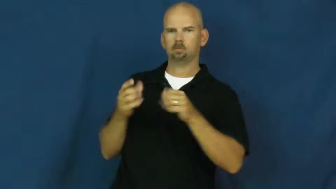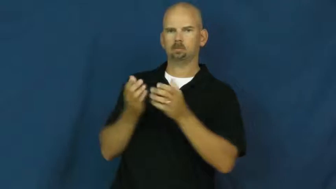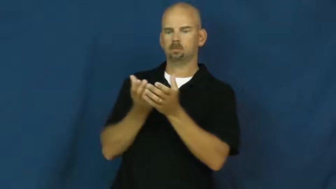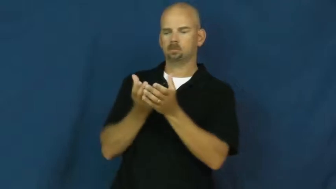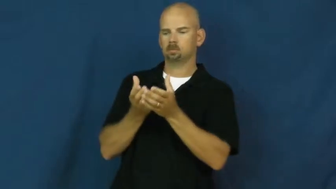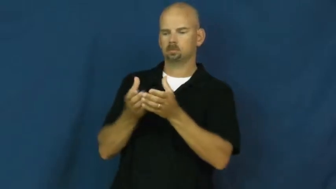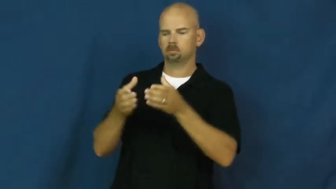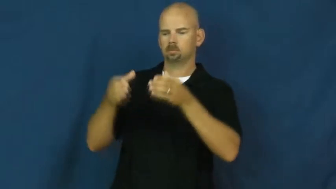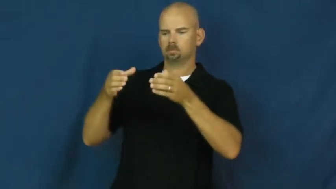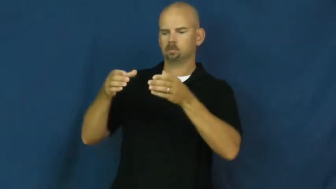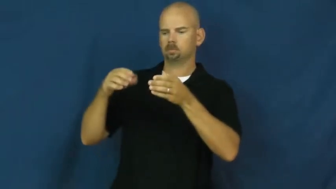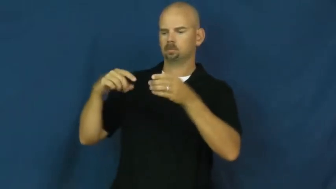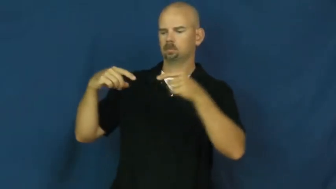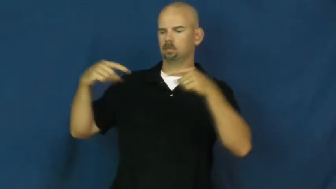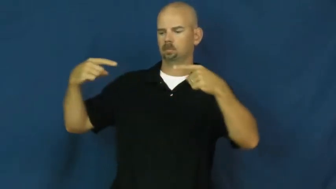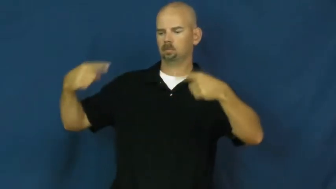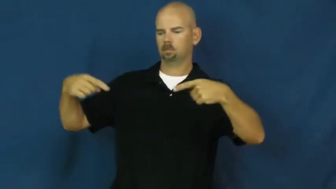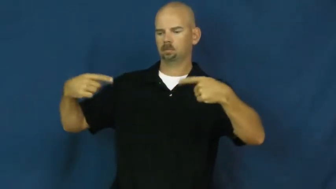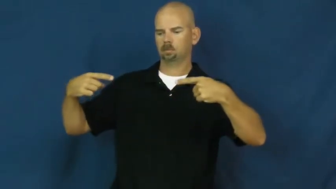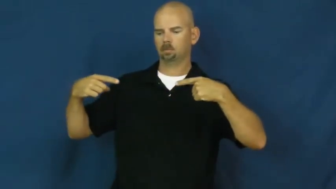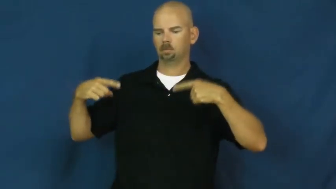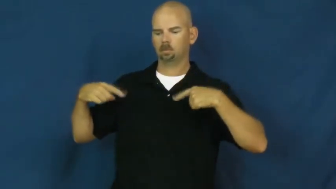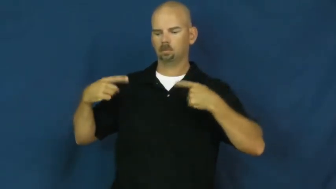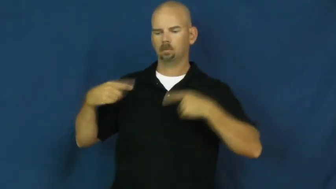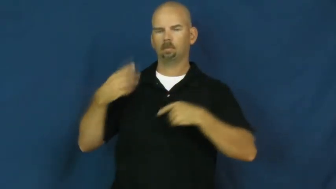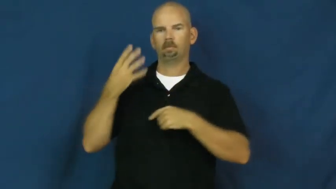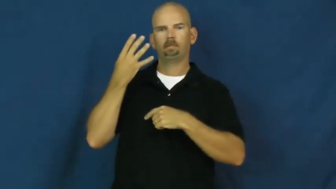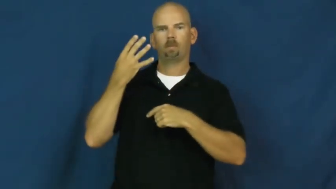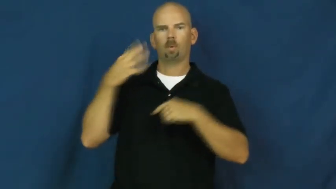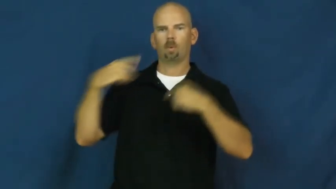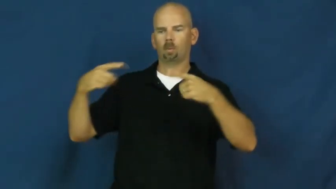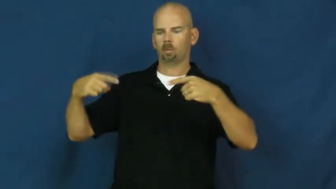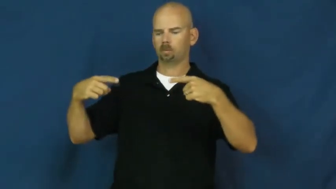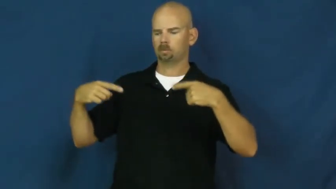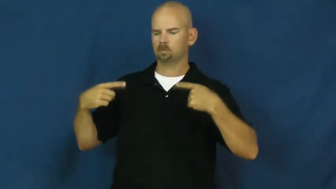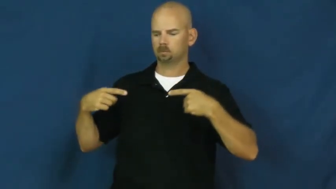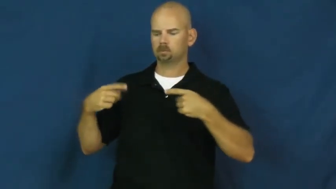cart